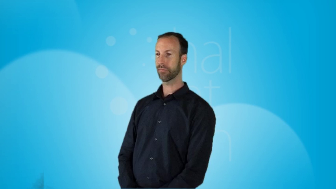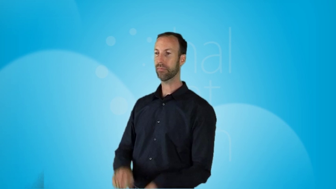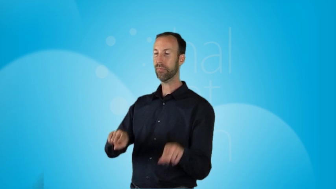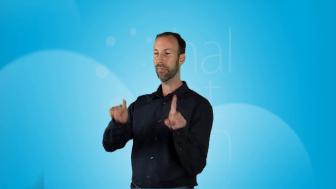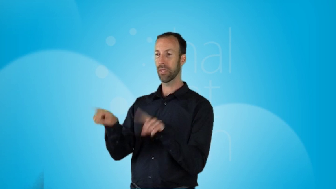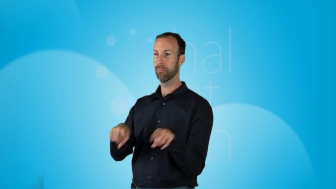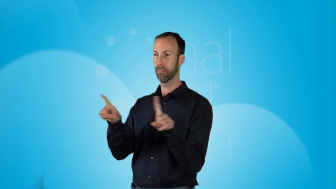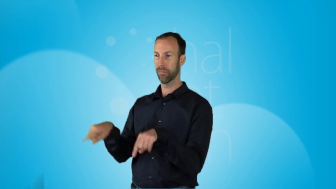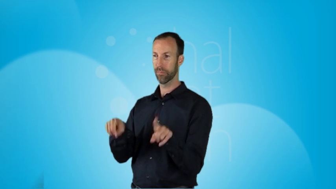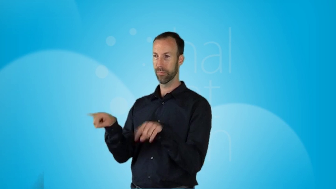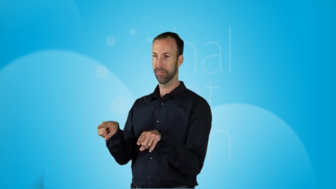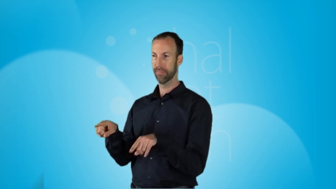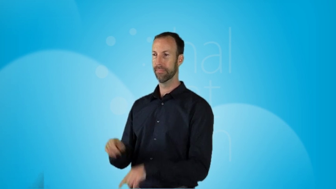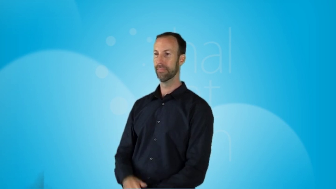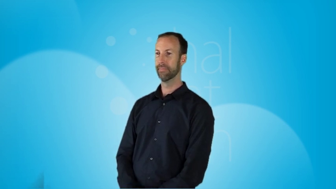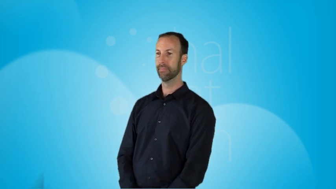computers